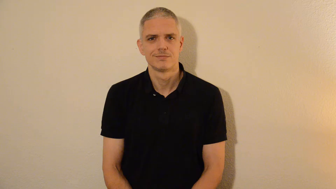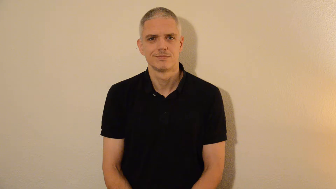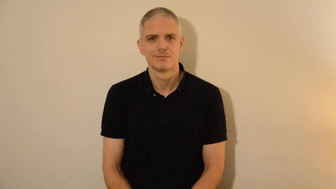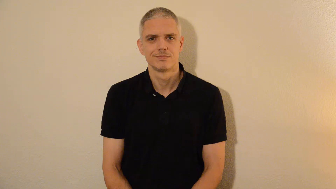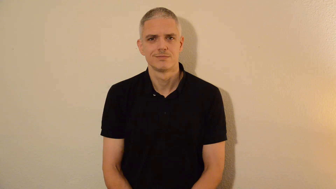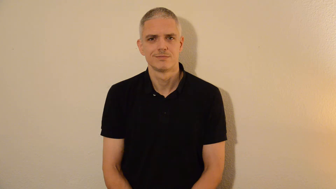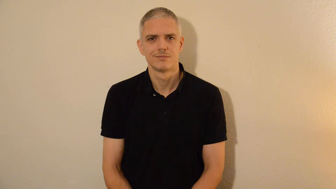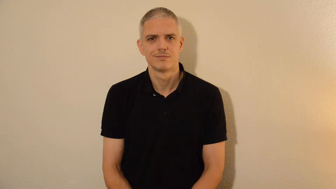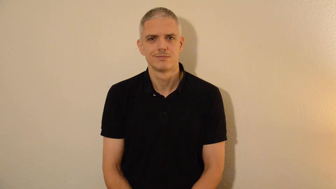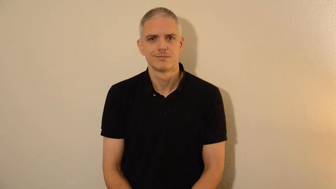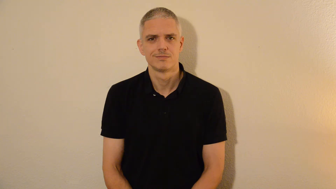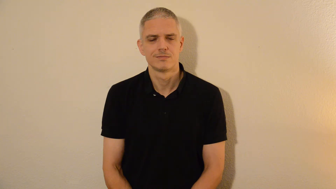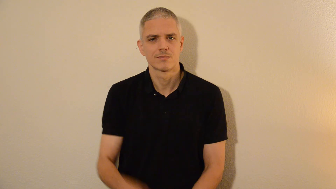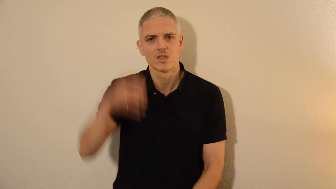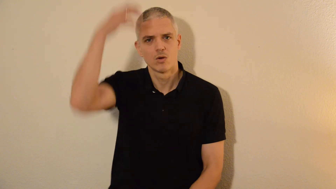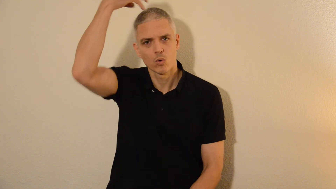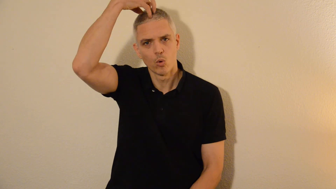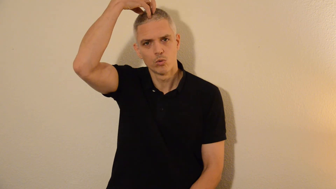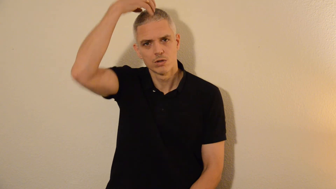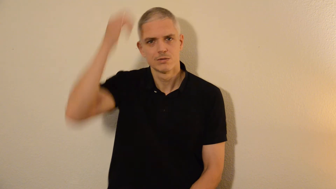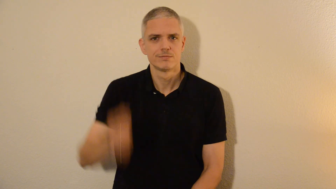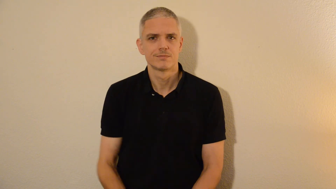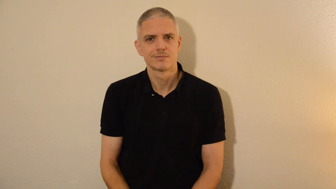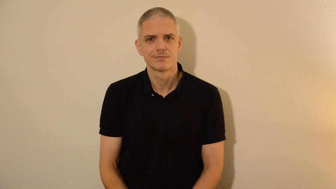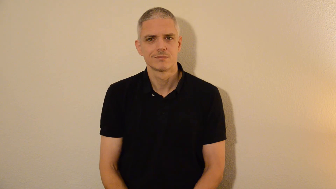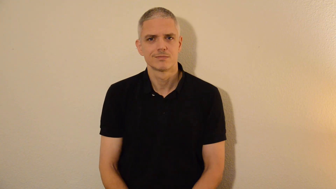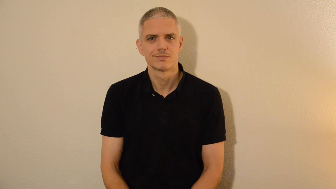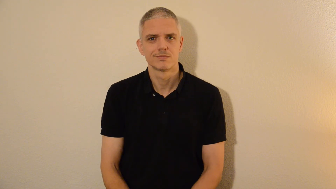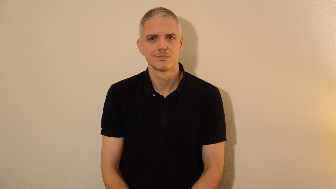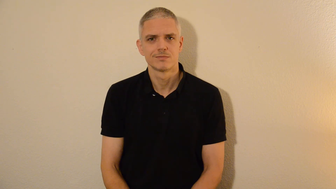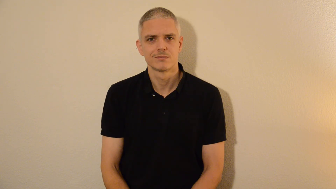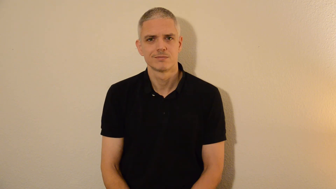crown